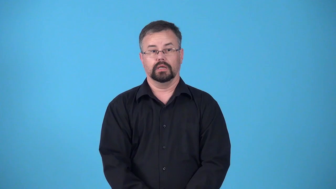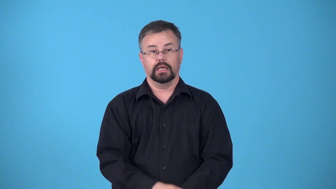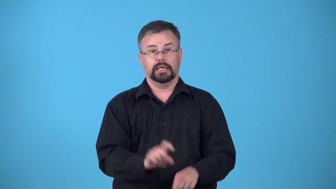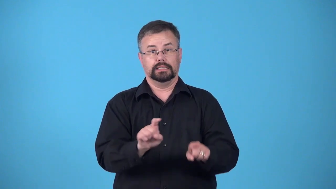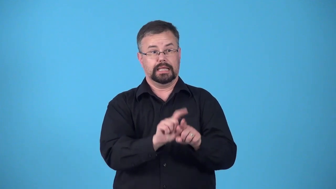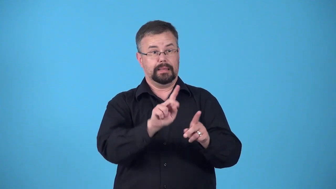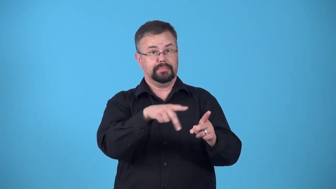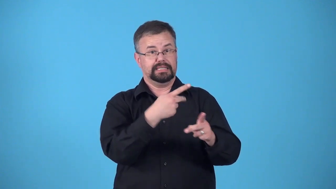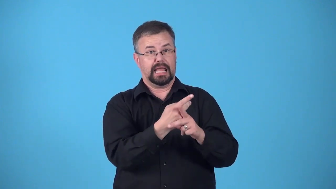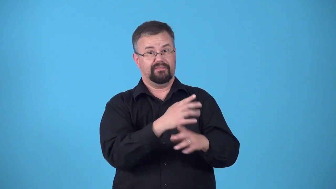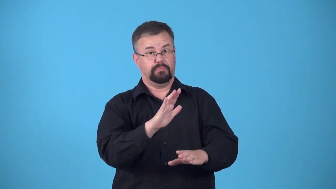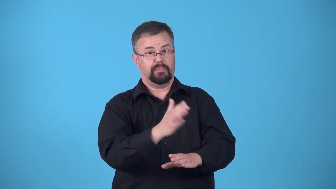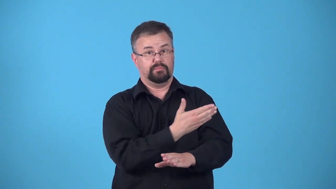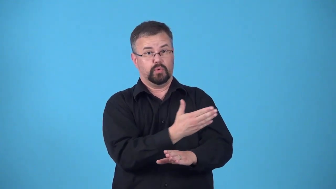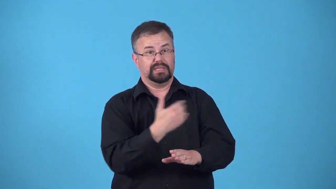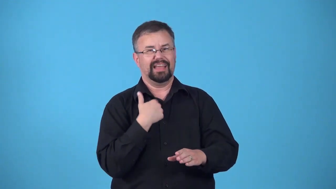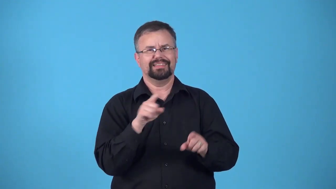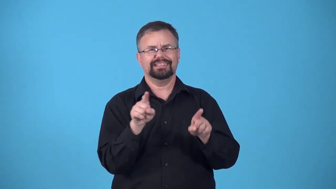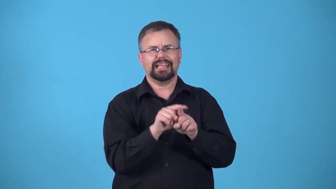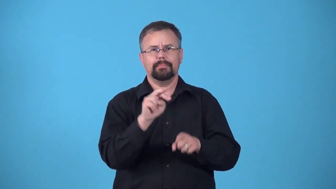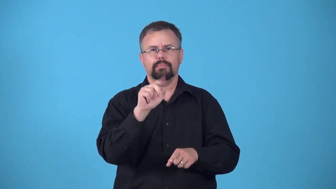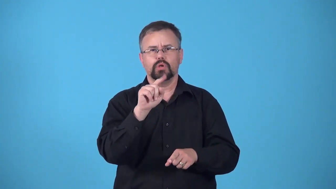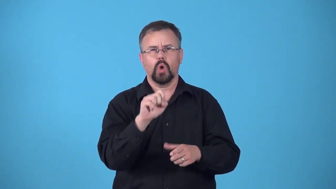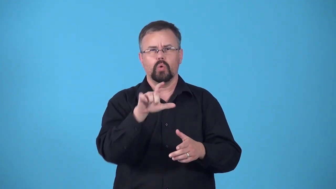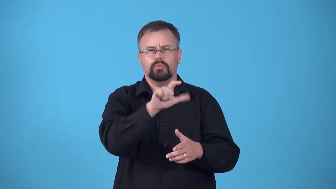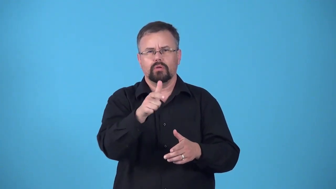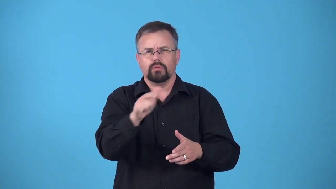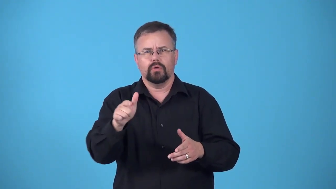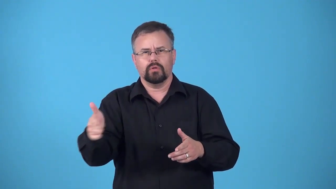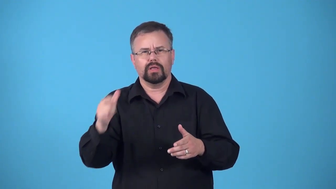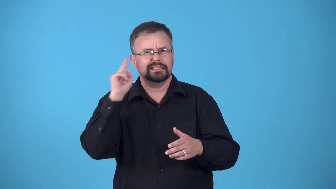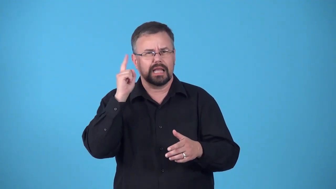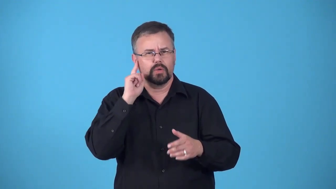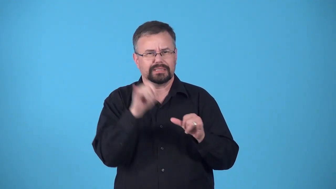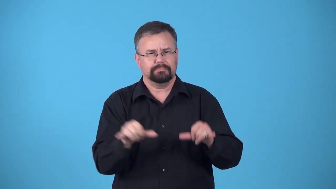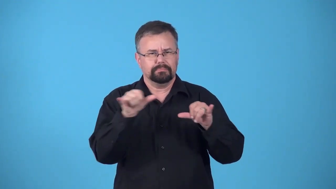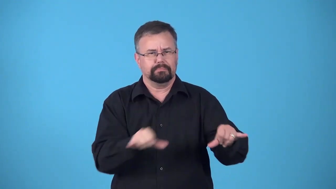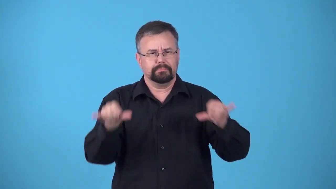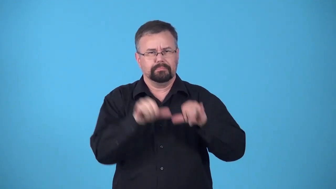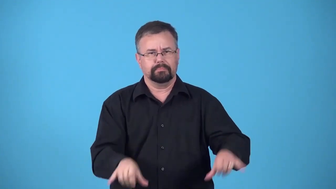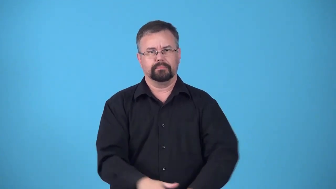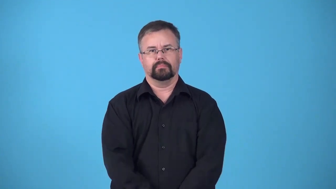canon